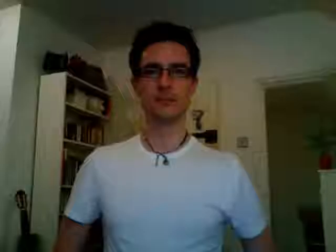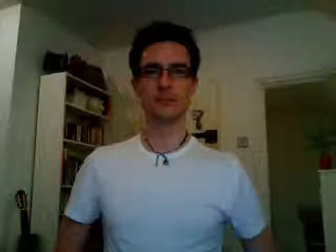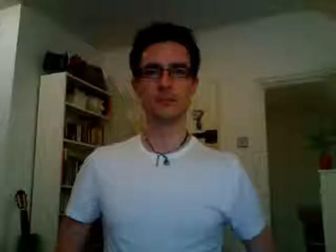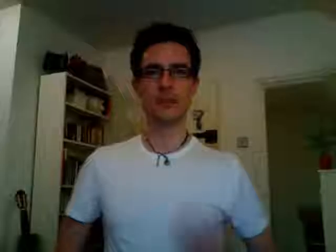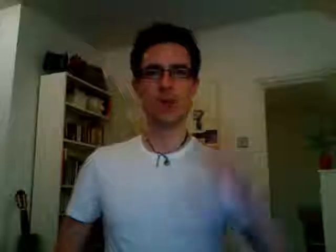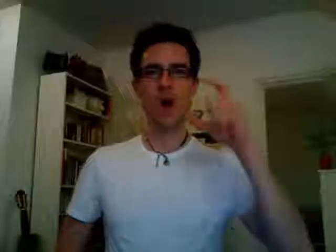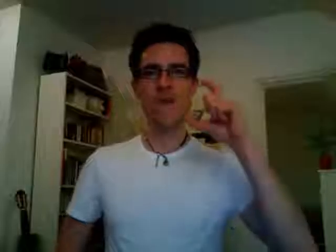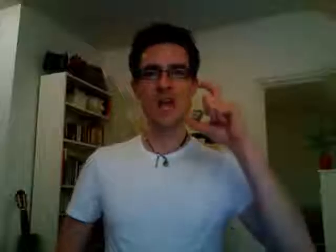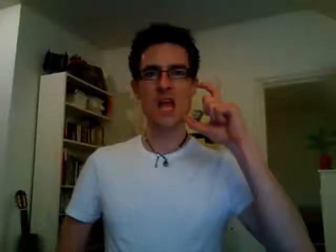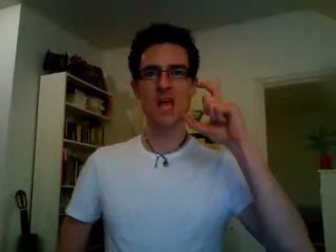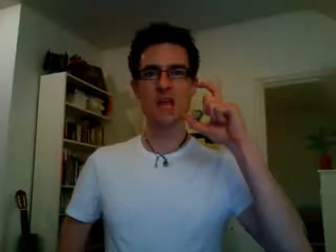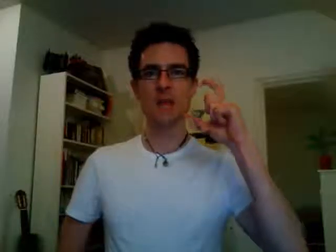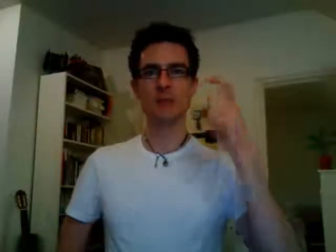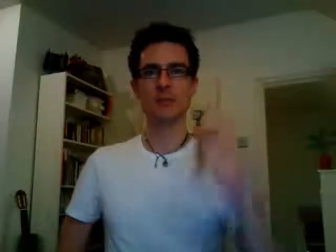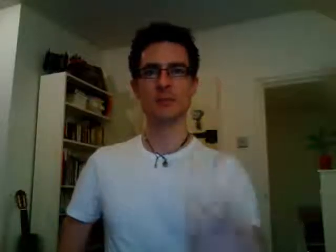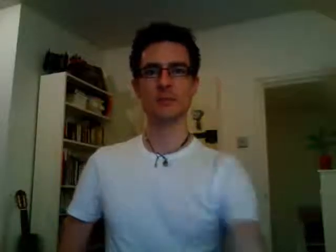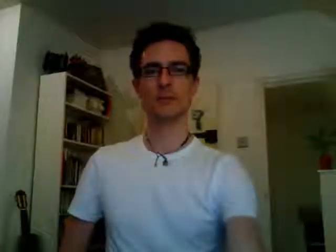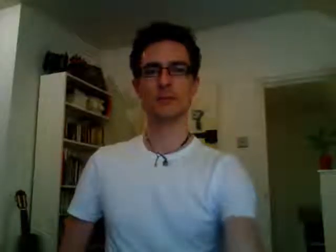coffee